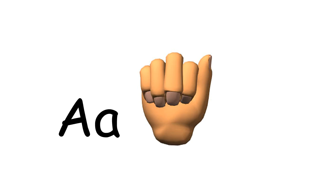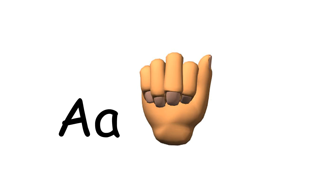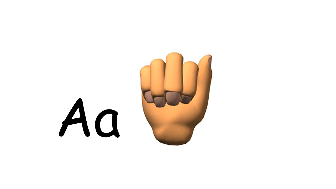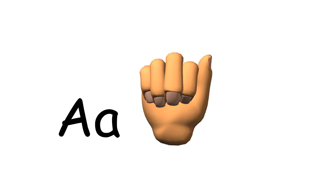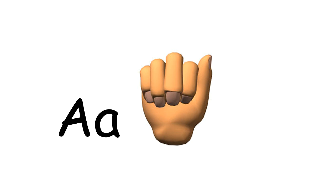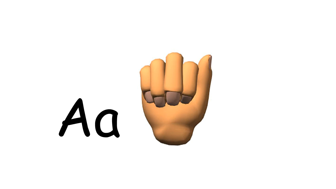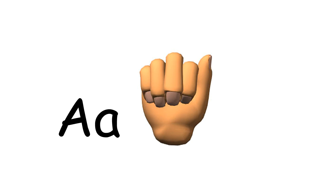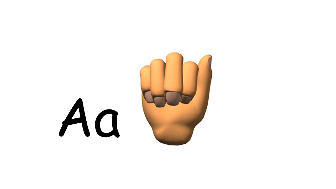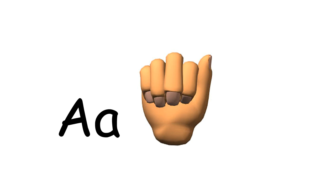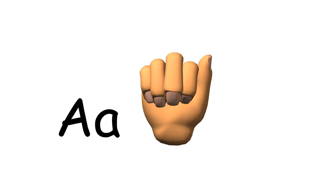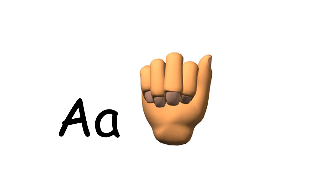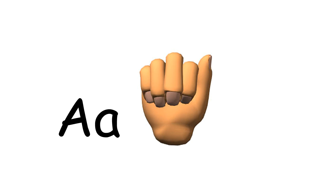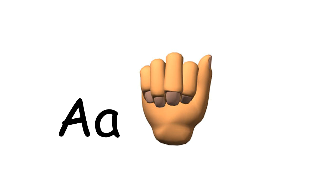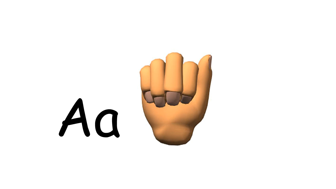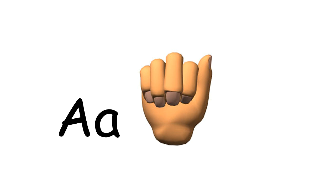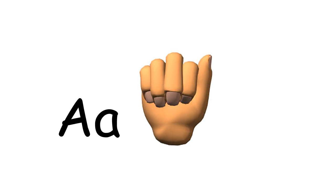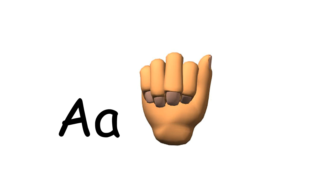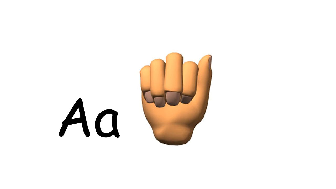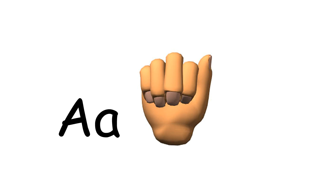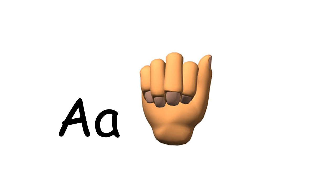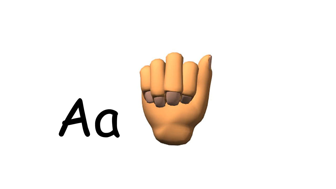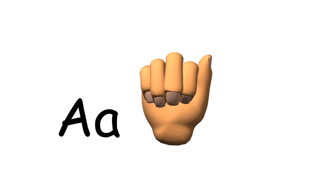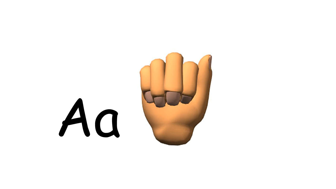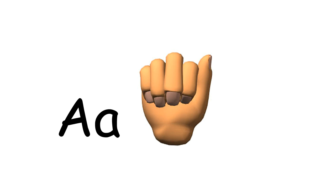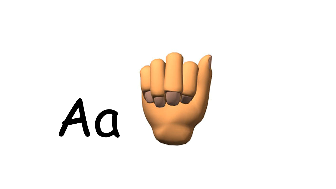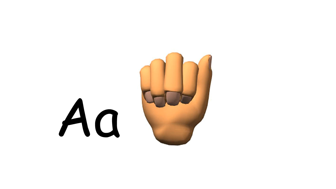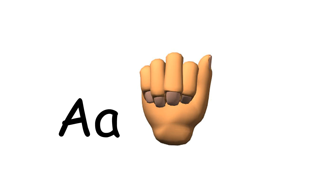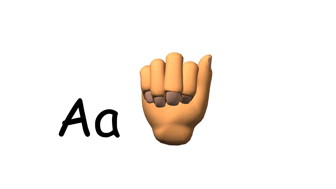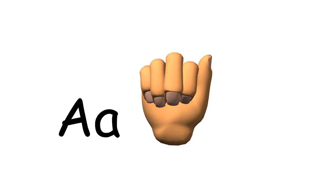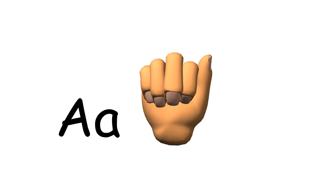a